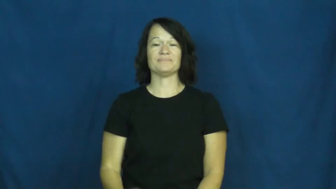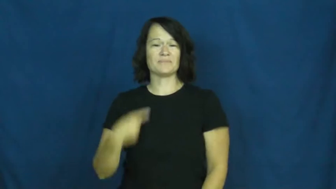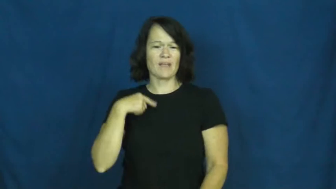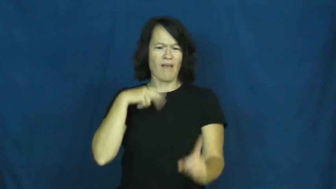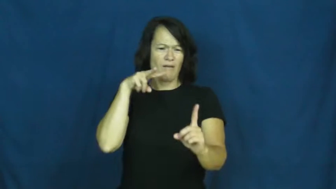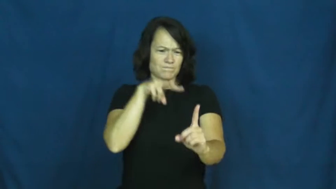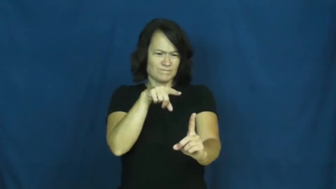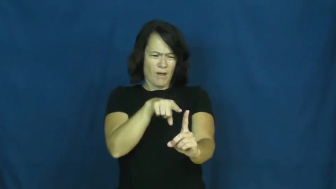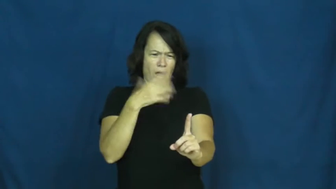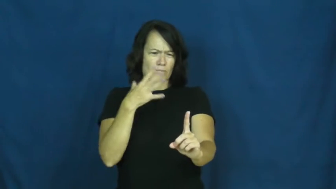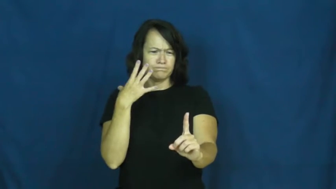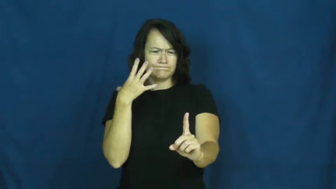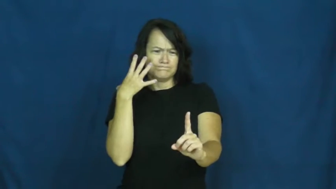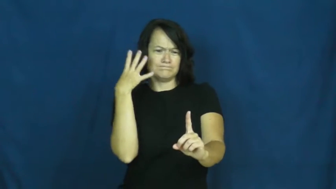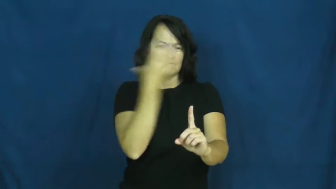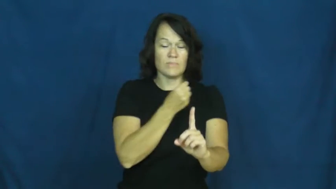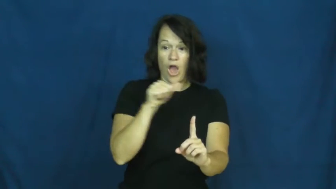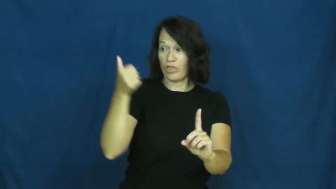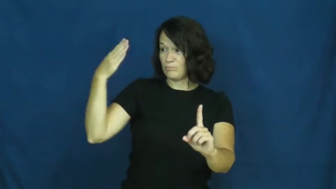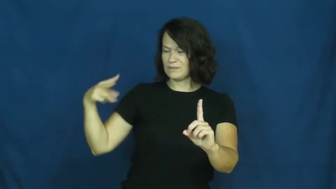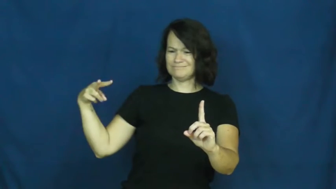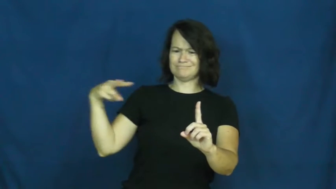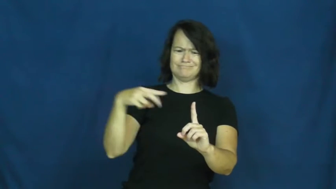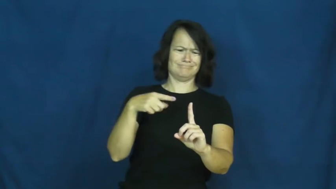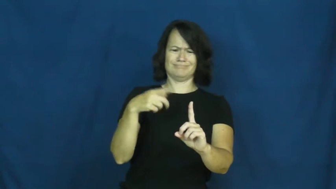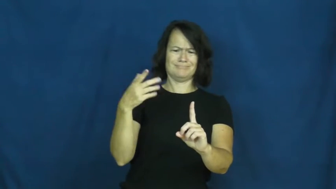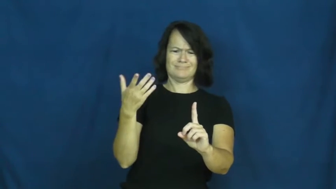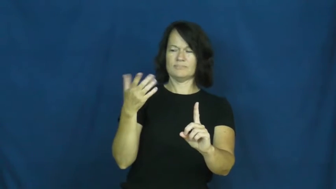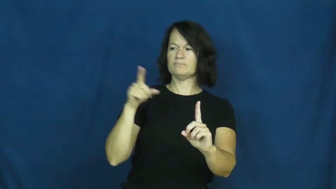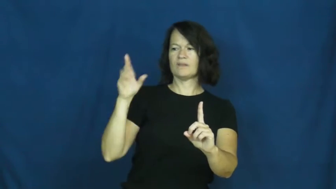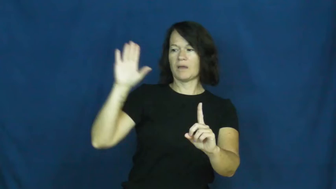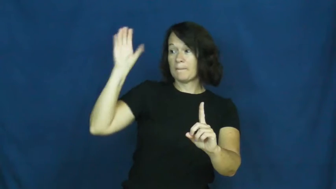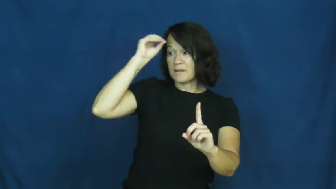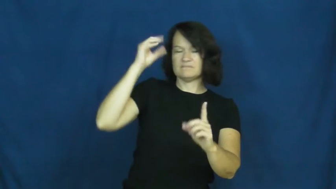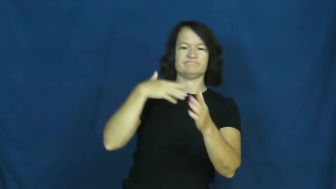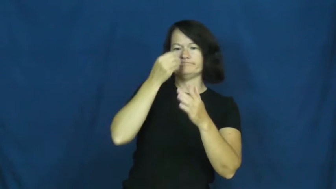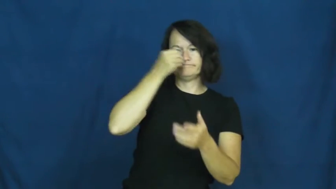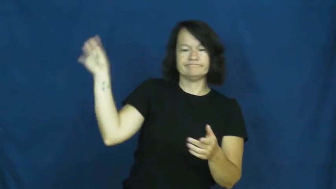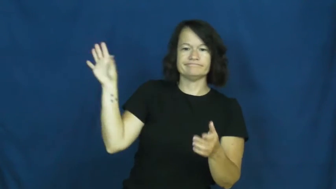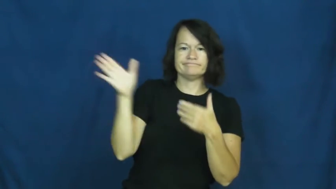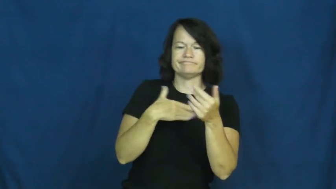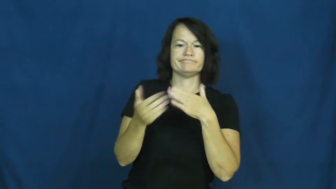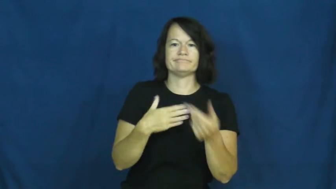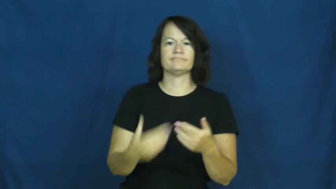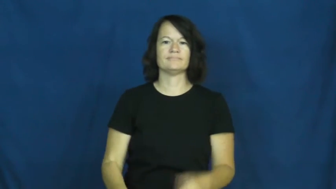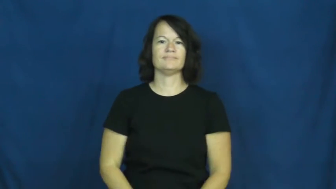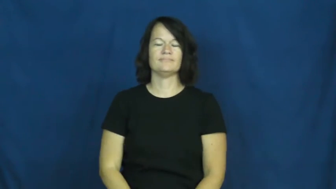beauty is in the eye of the beholder